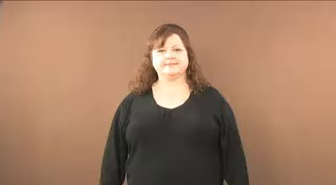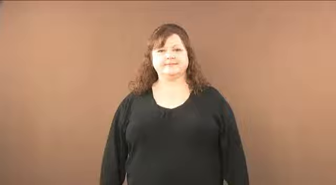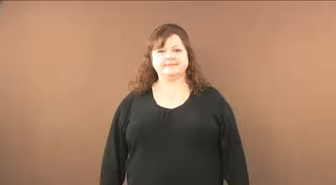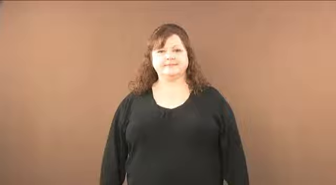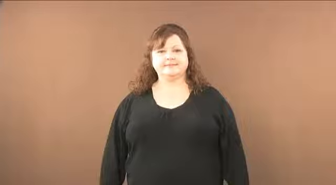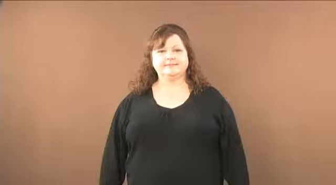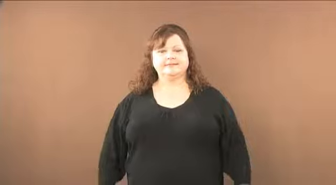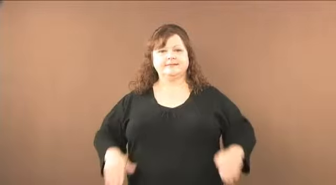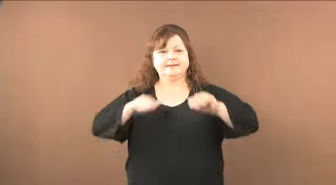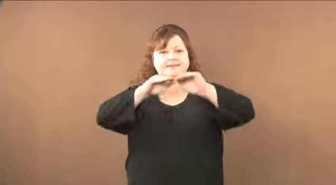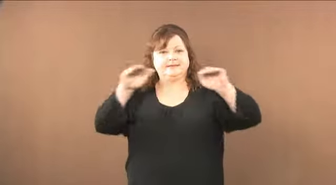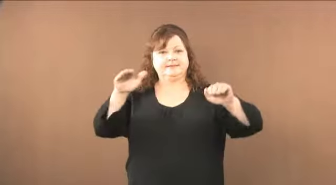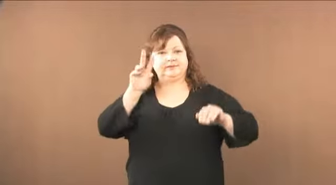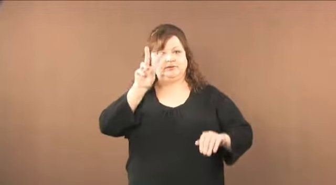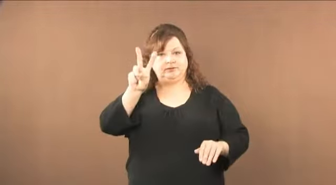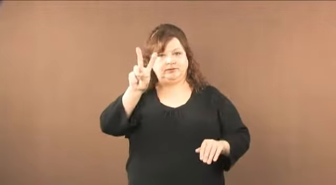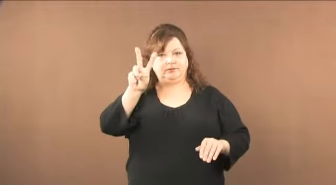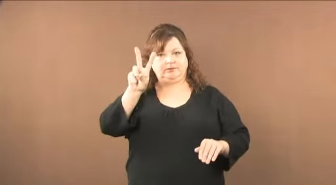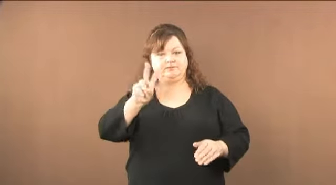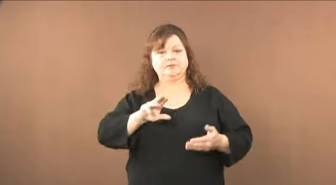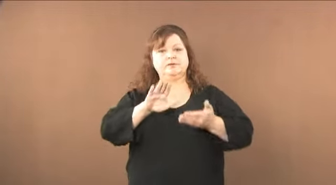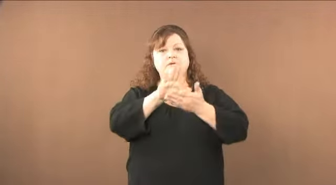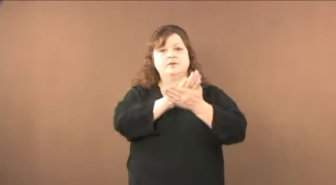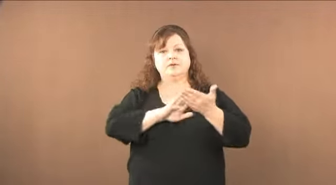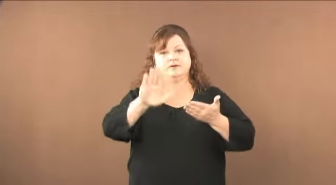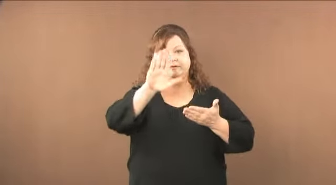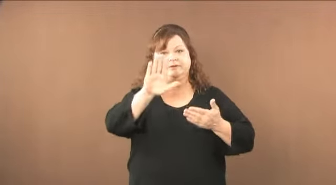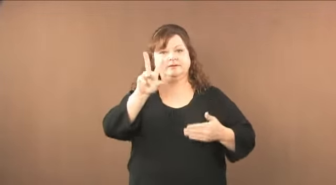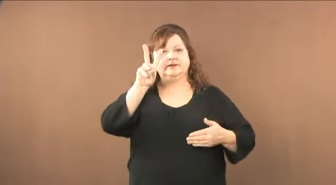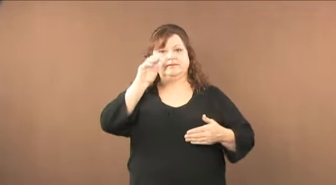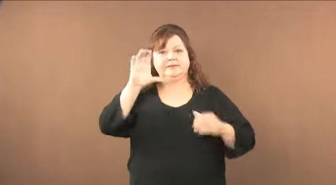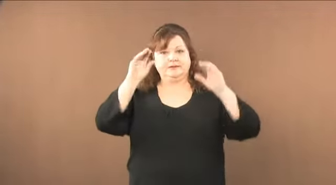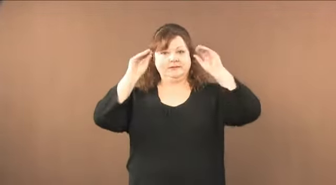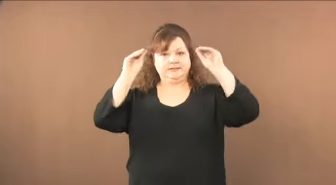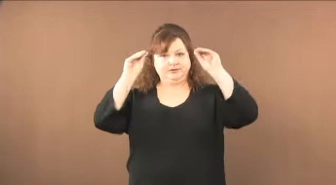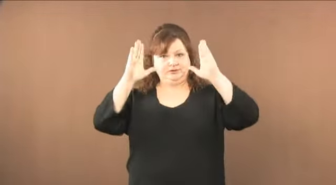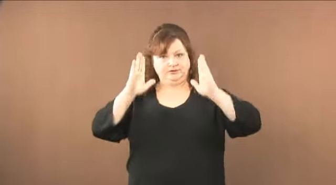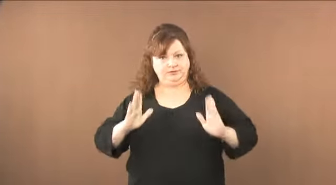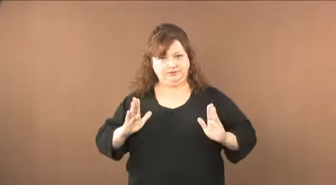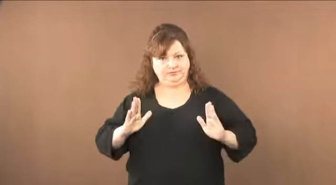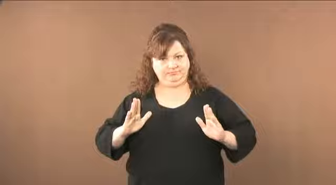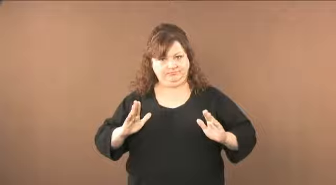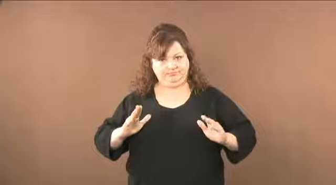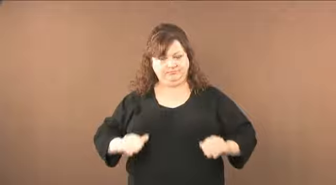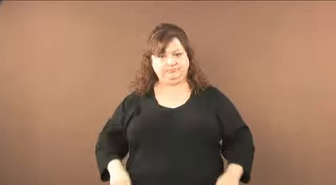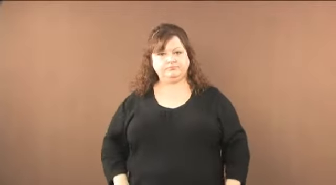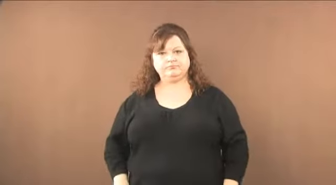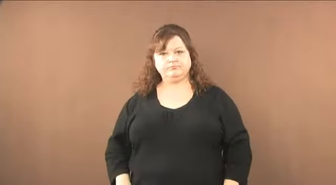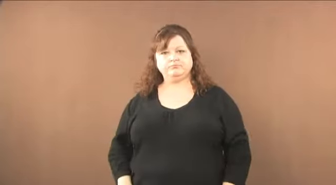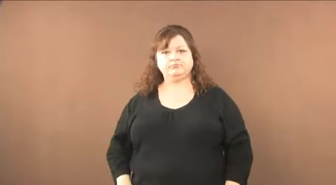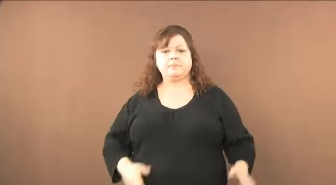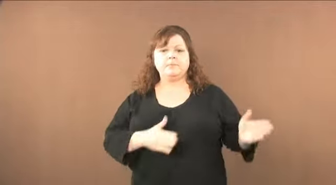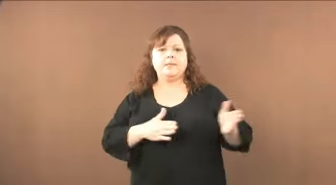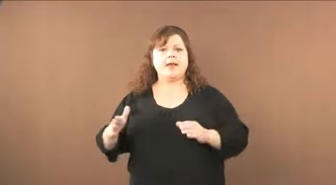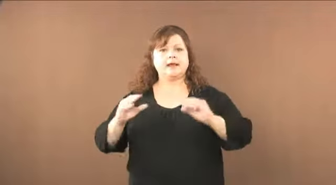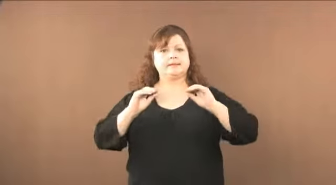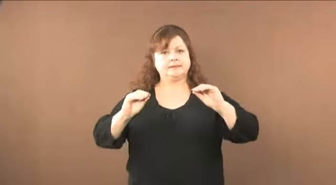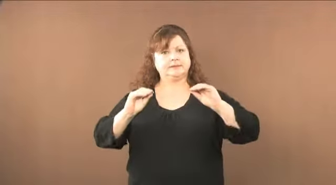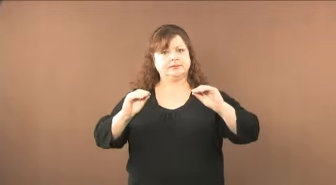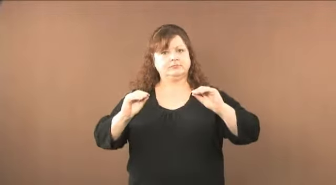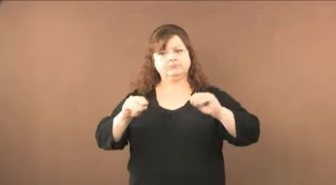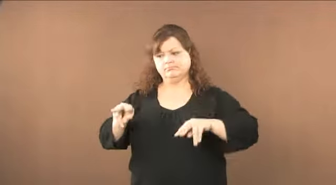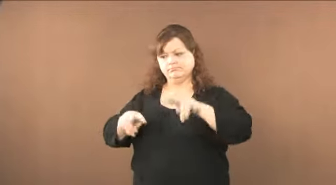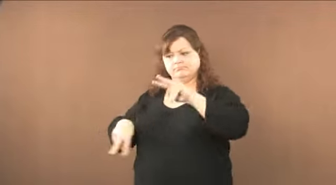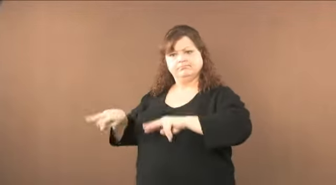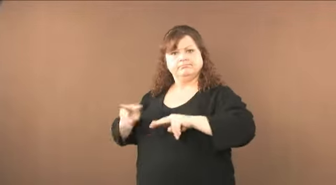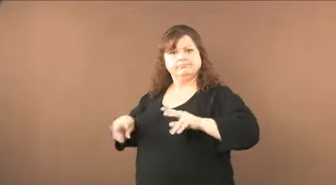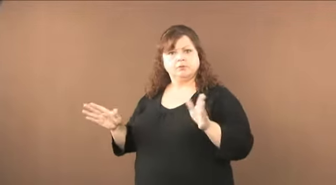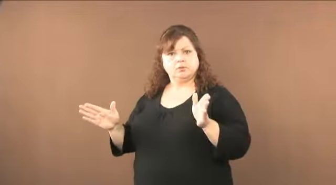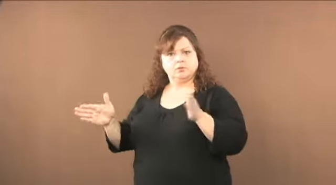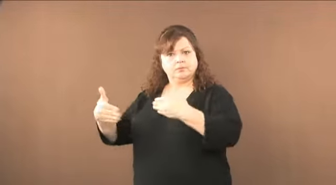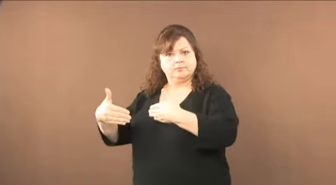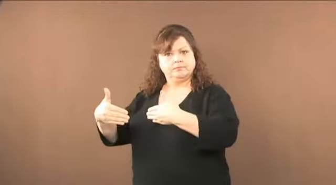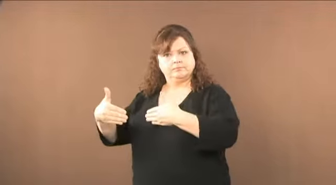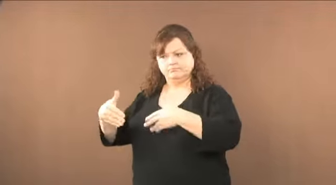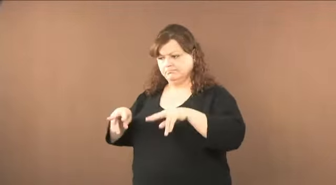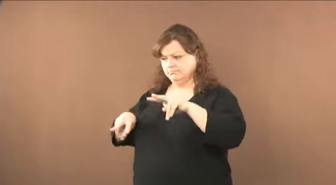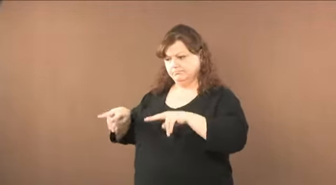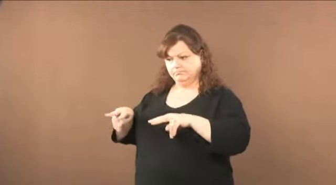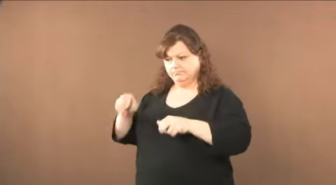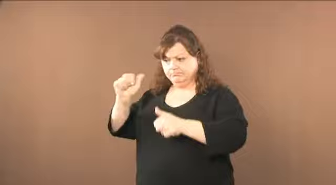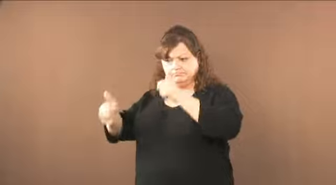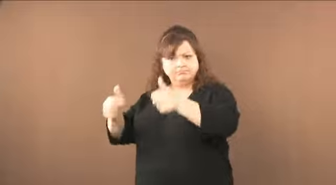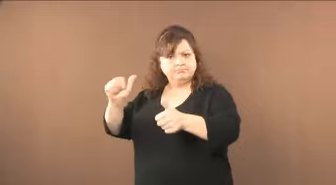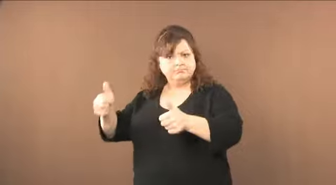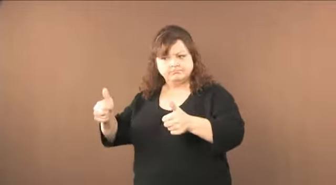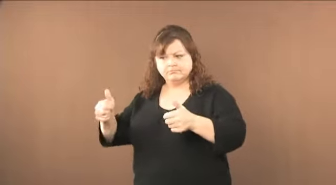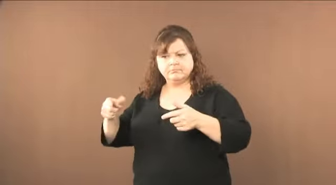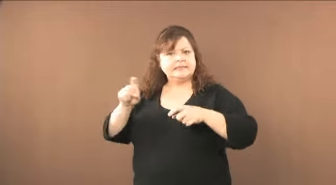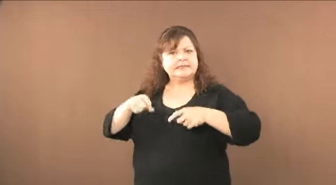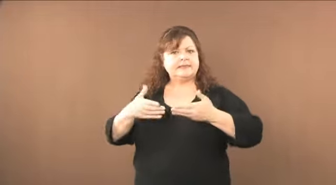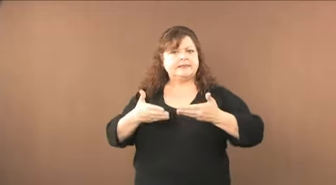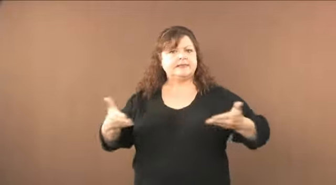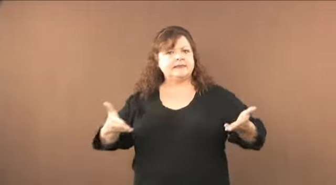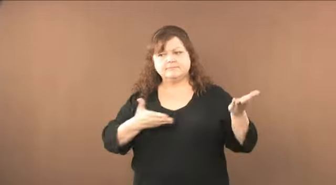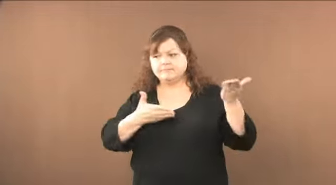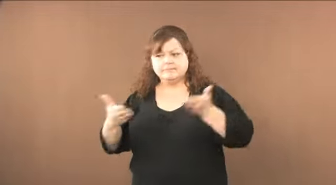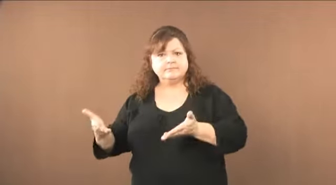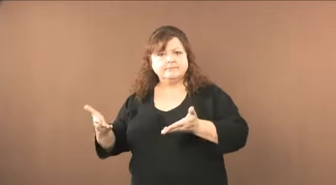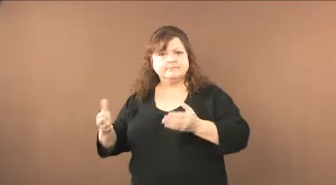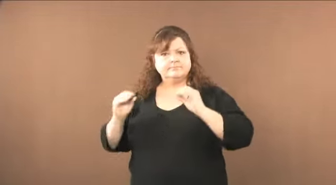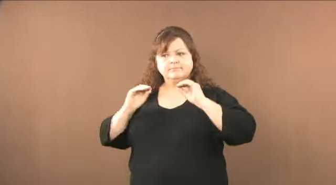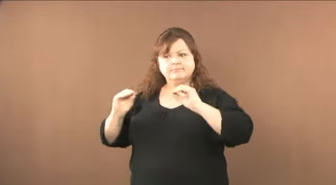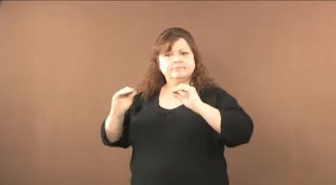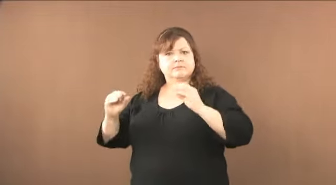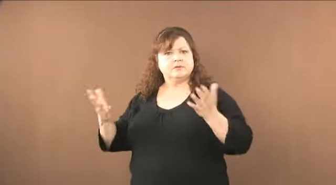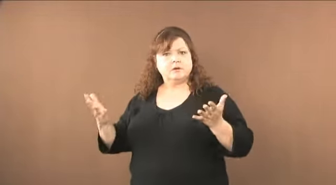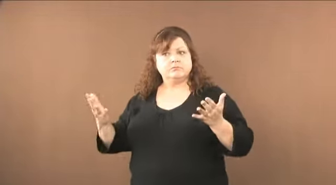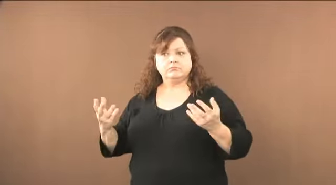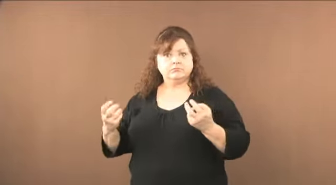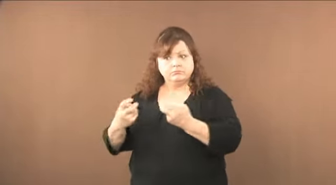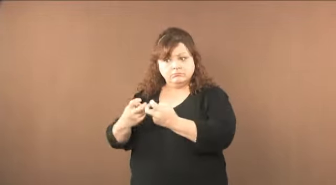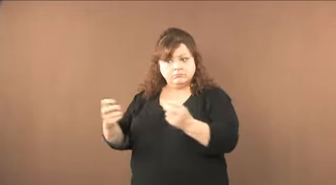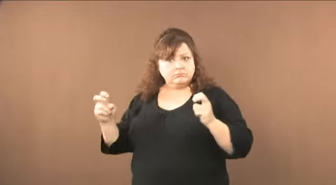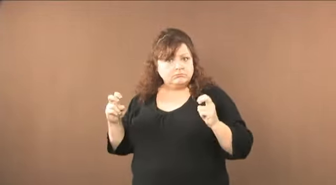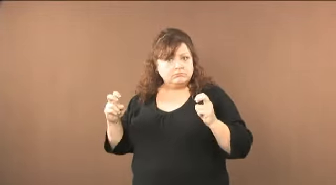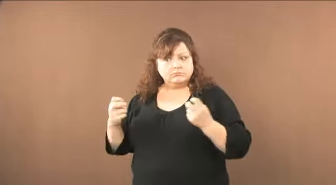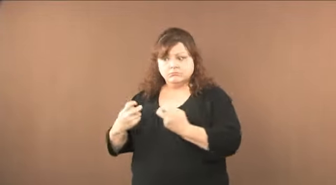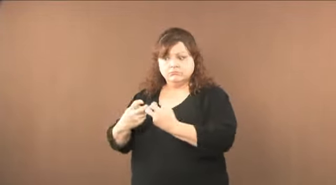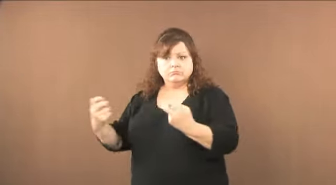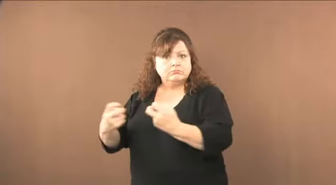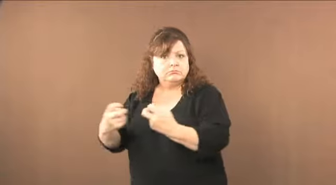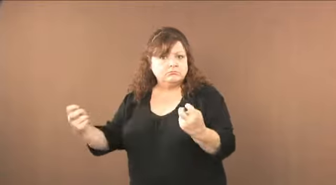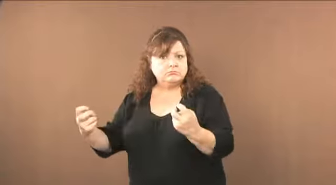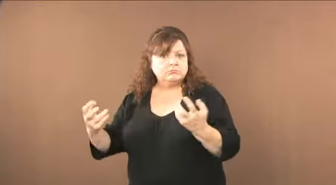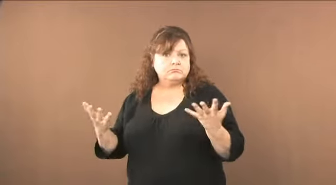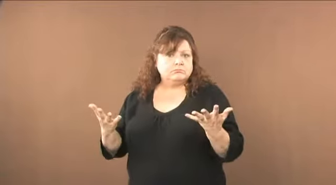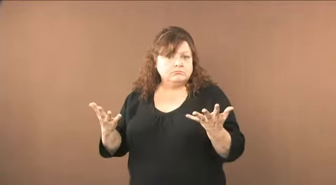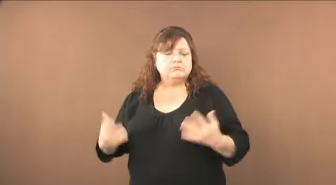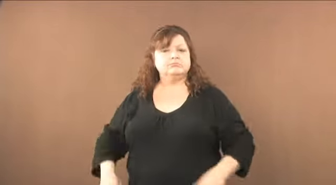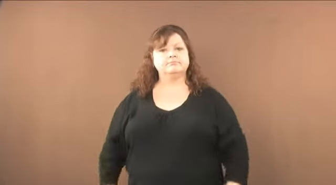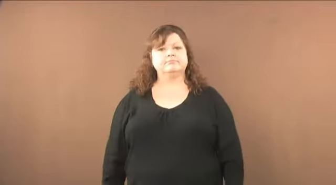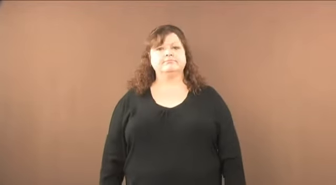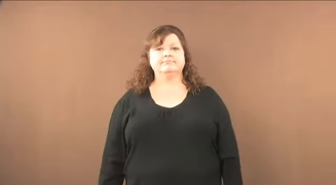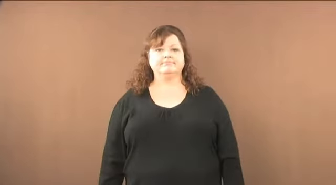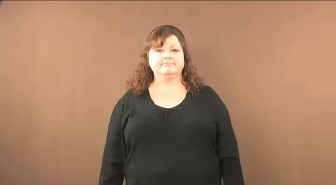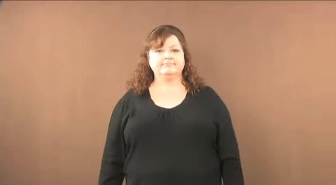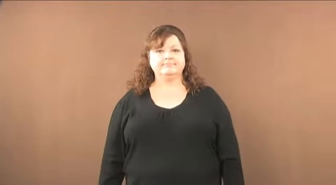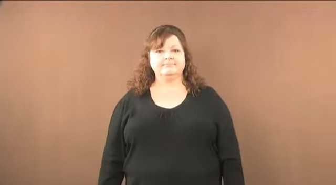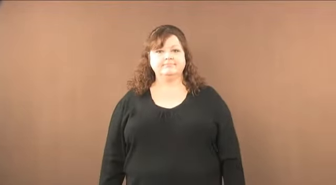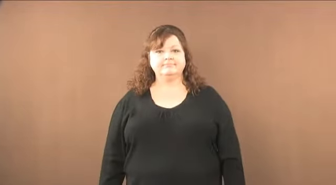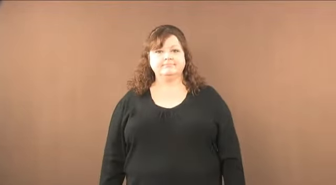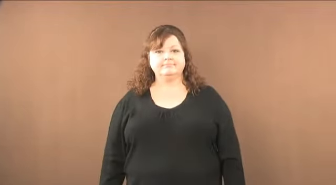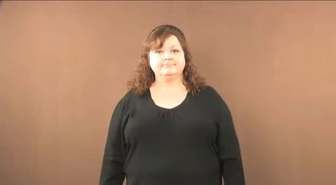Problem Solving